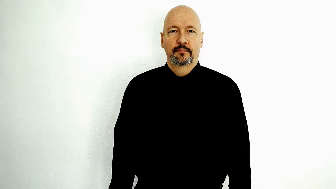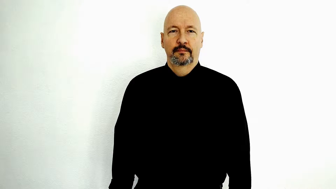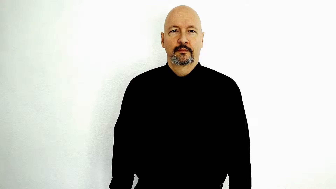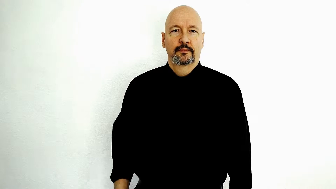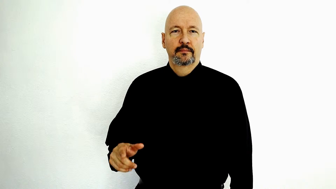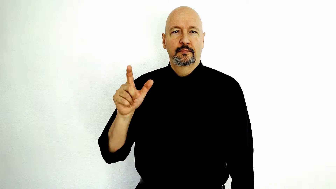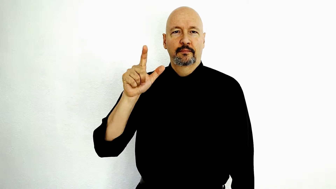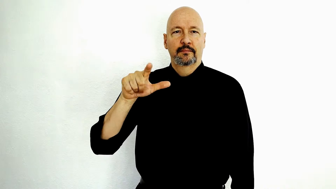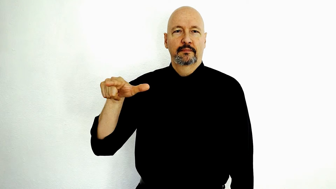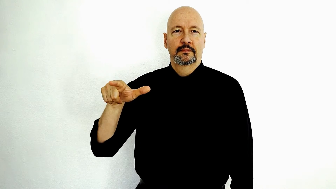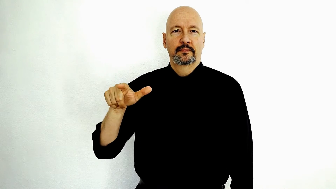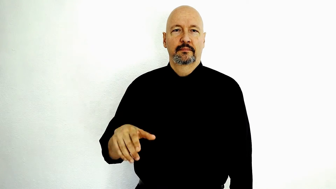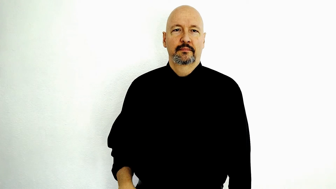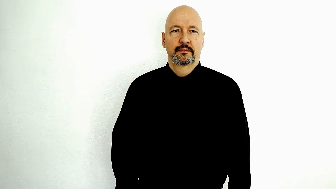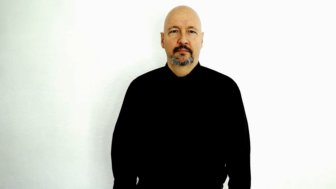Landlord